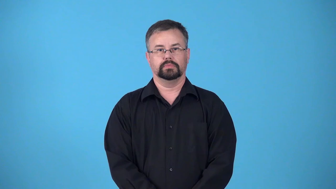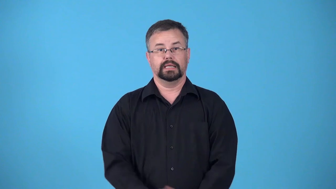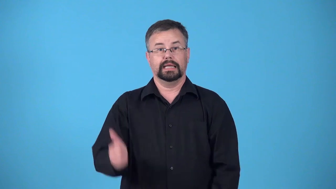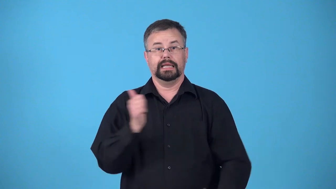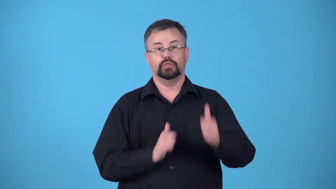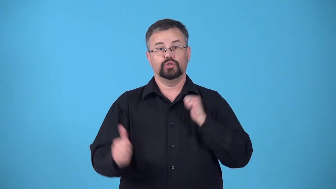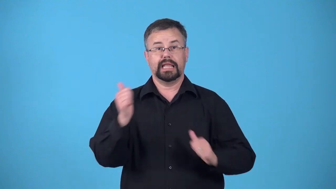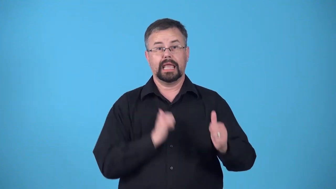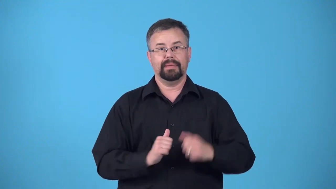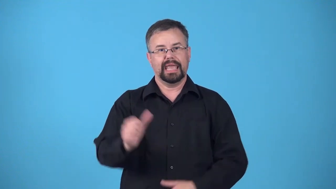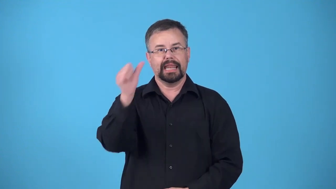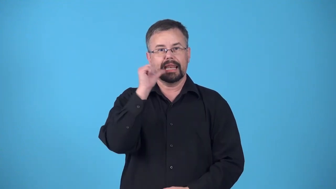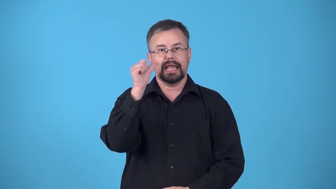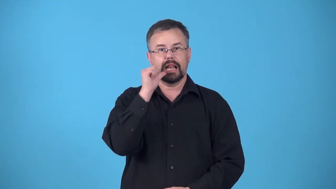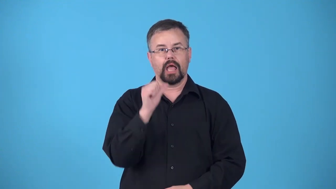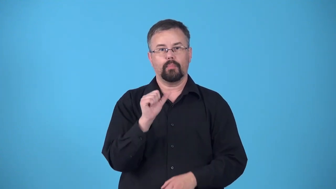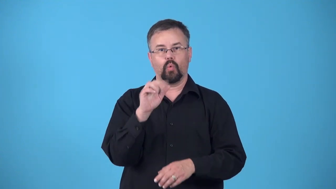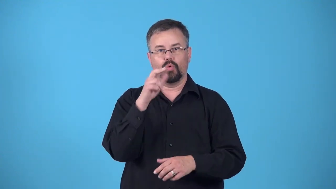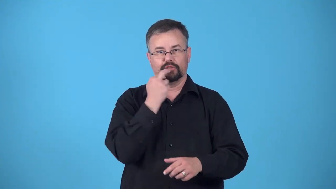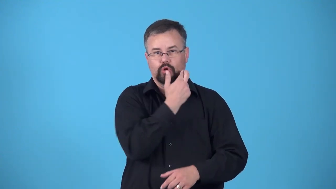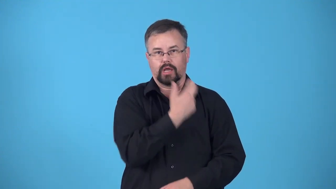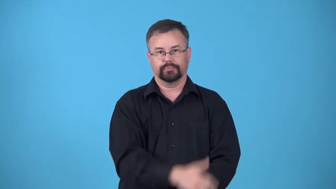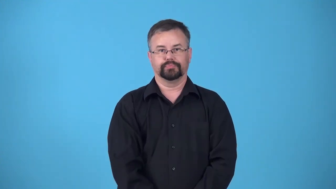cabaret